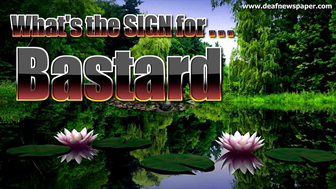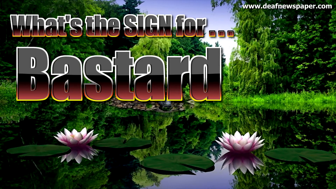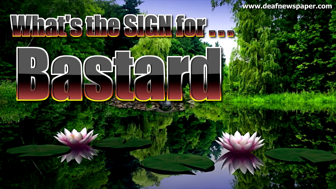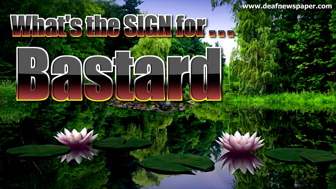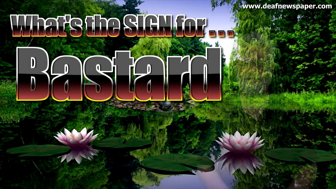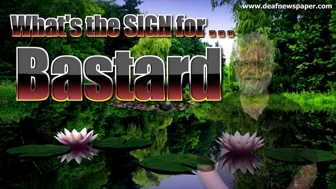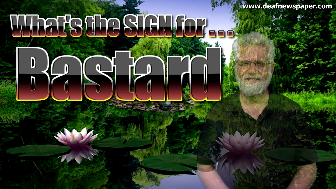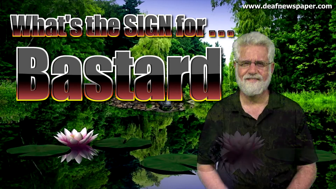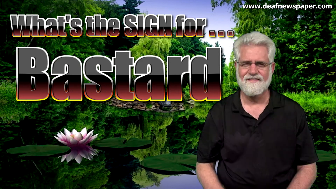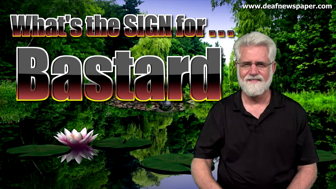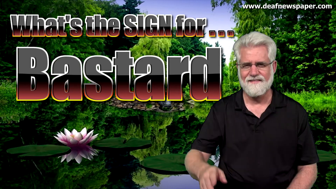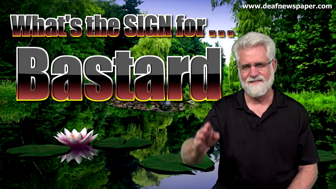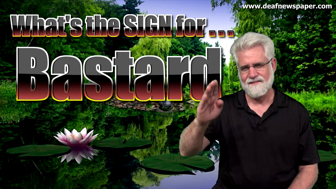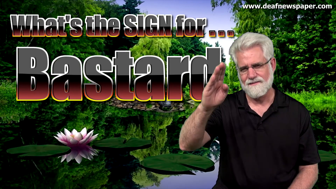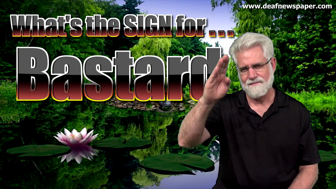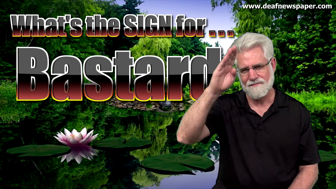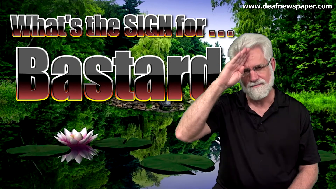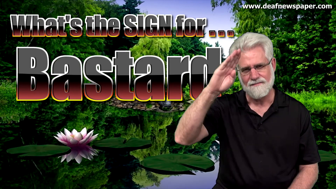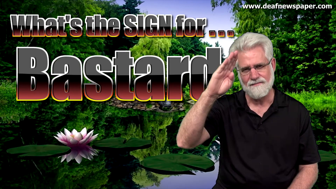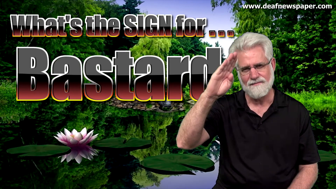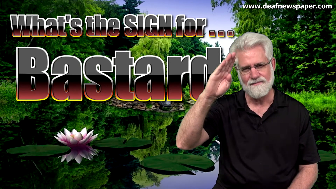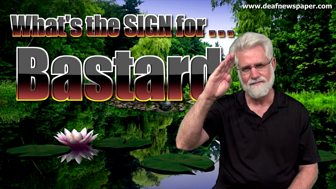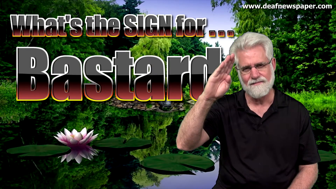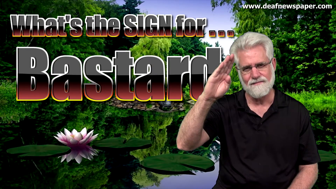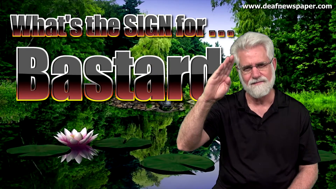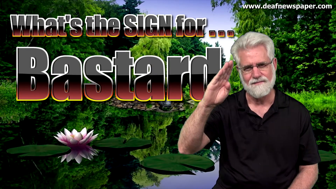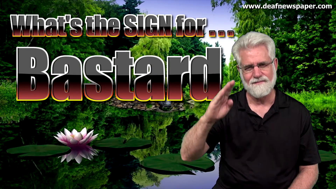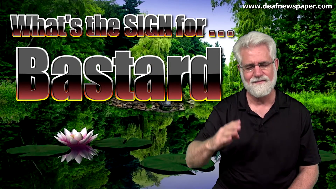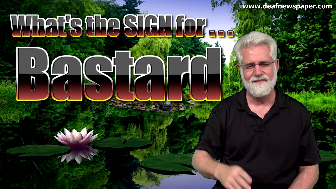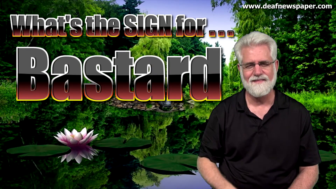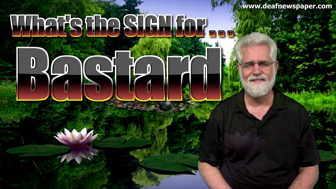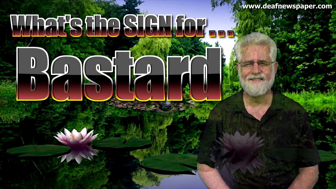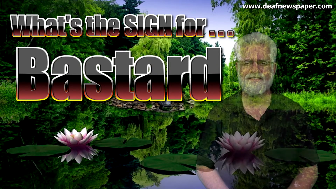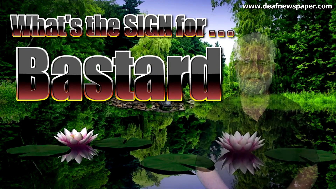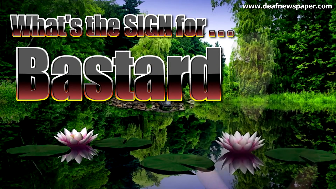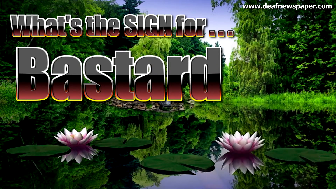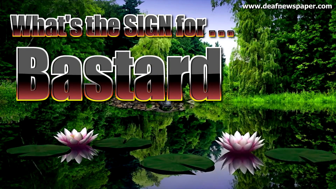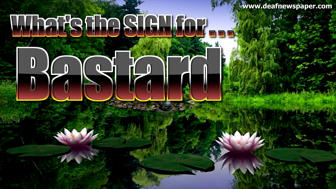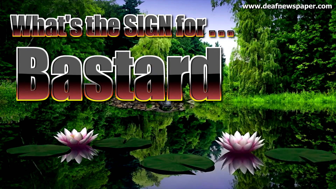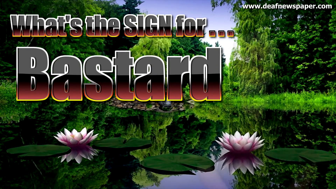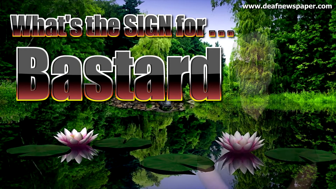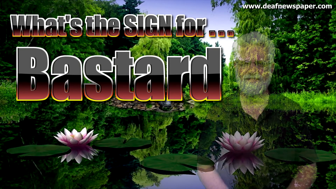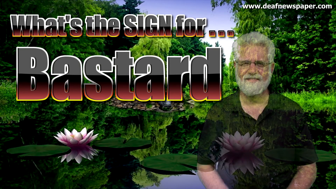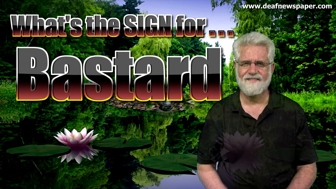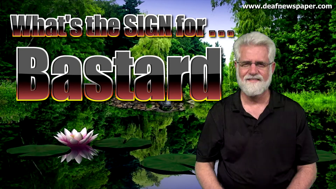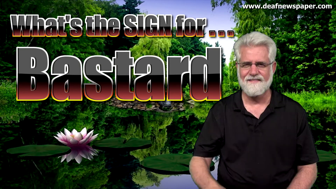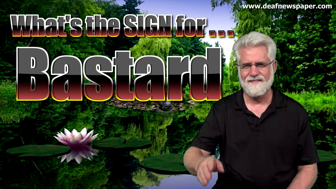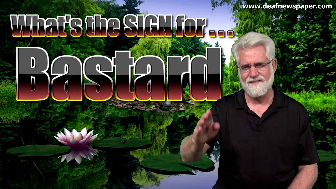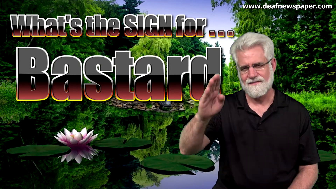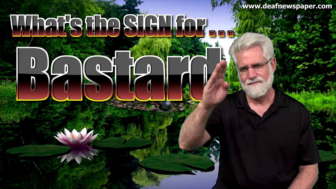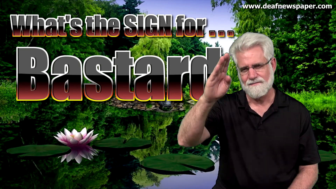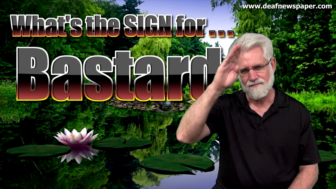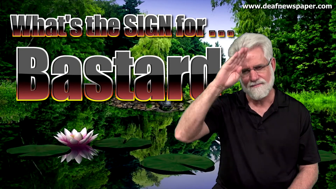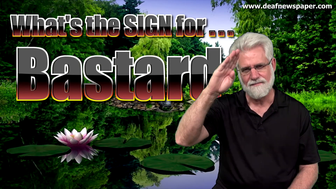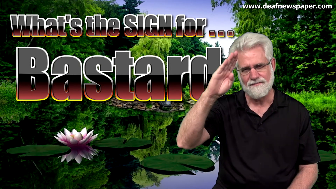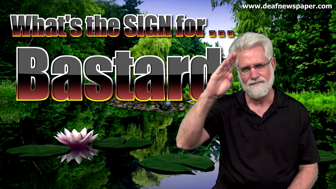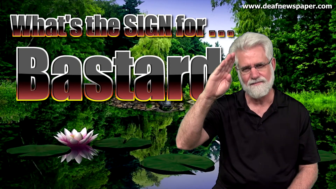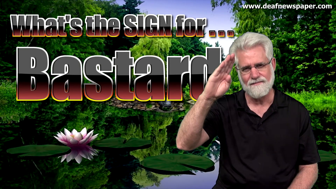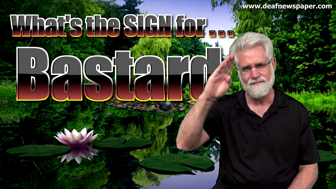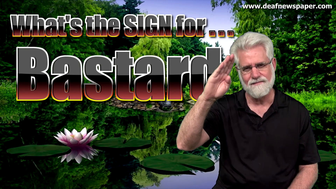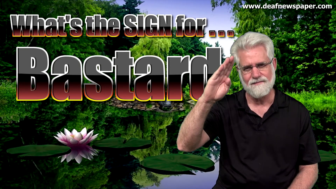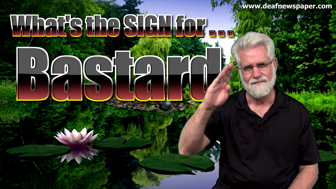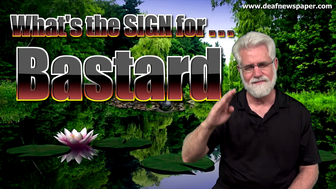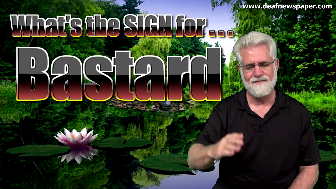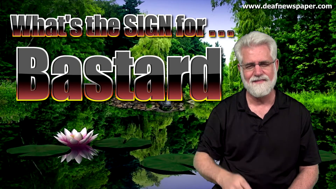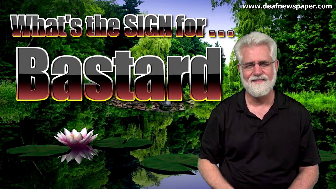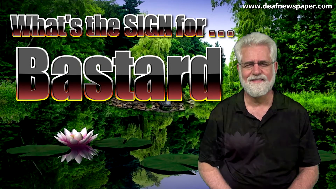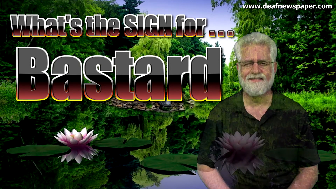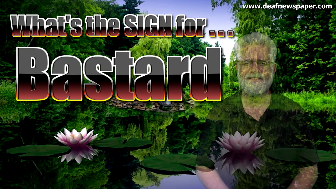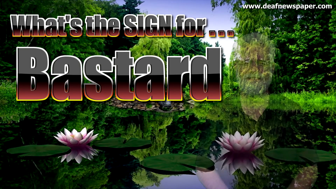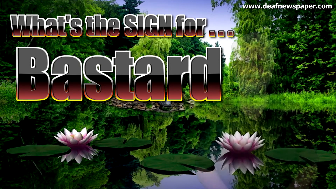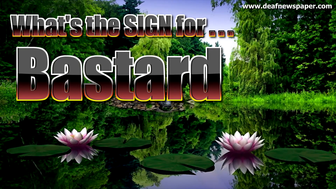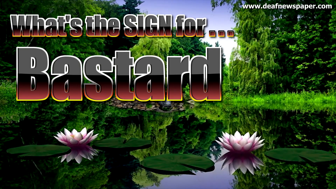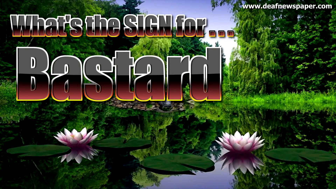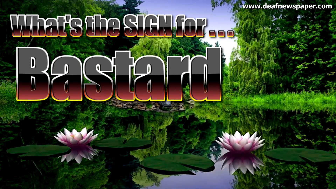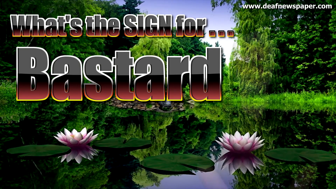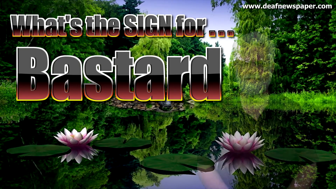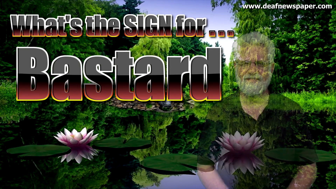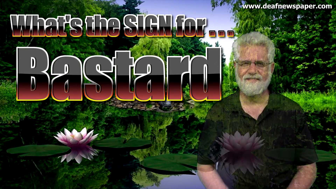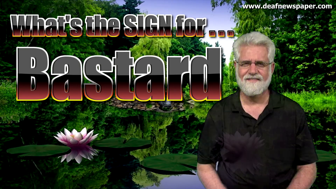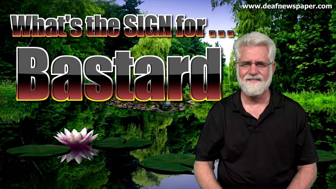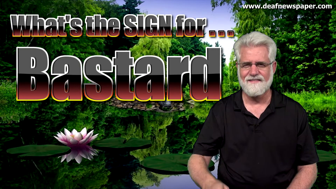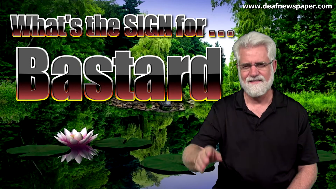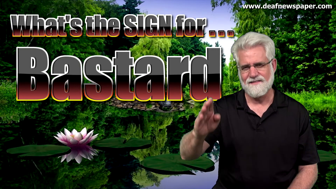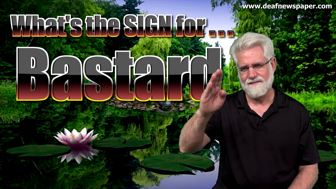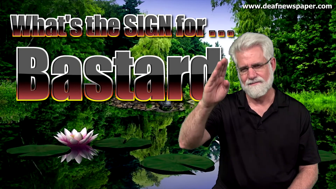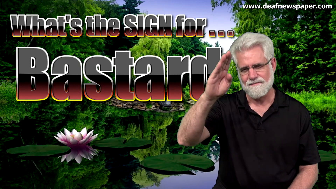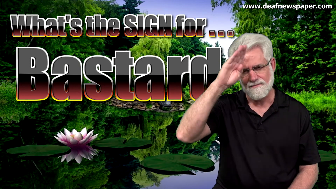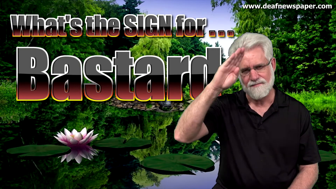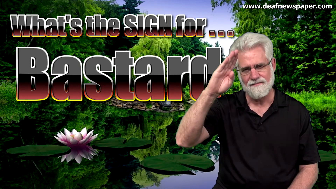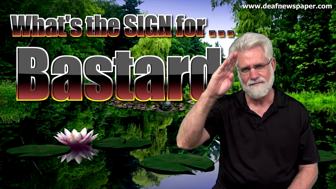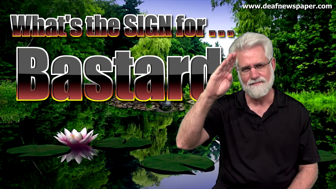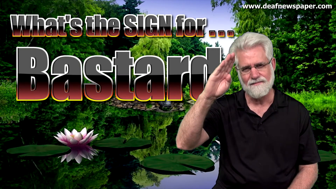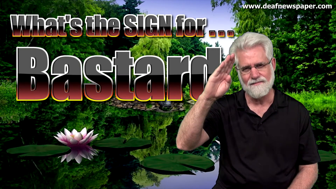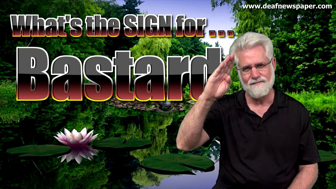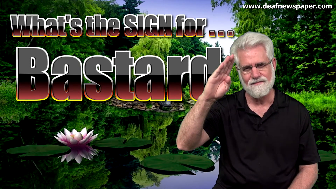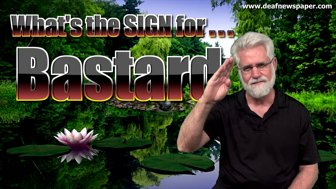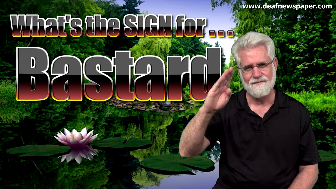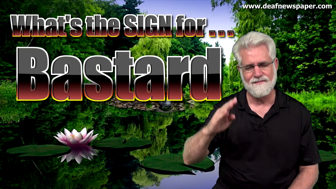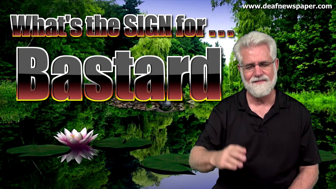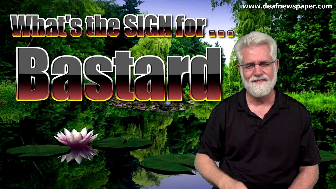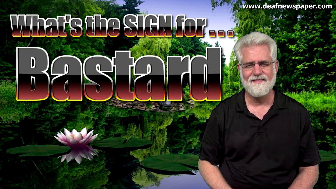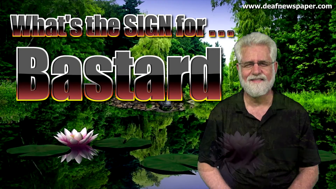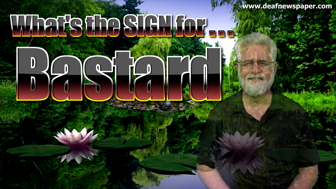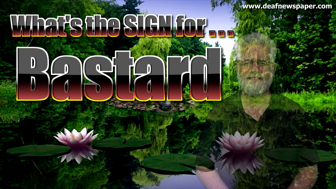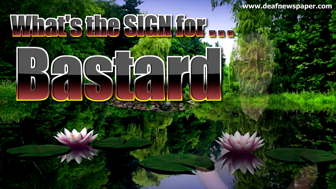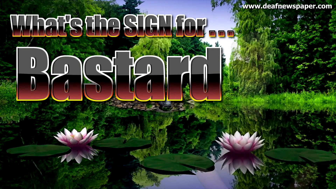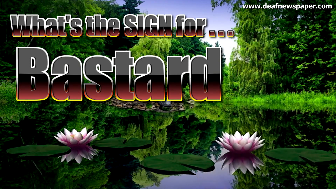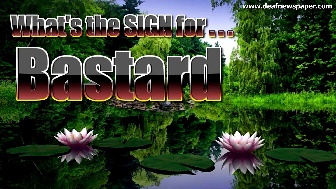BASTARD